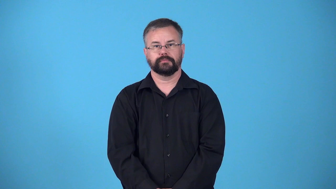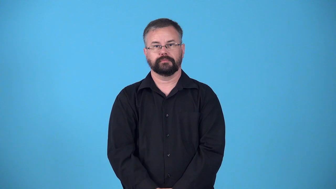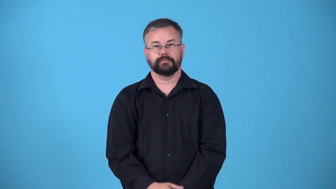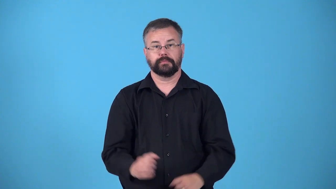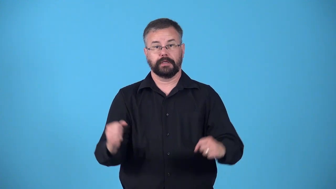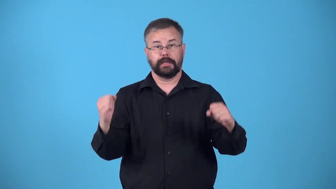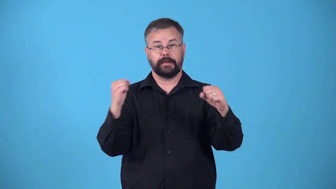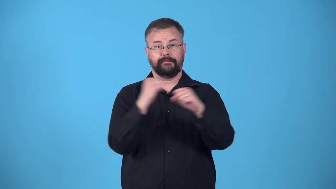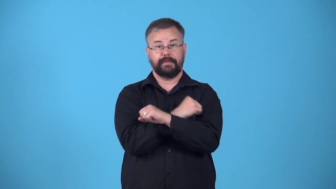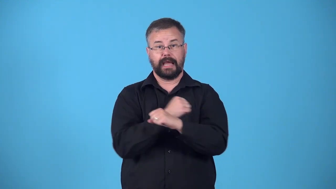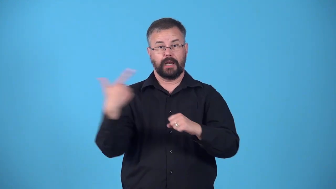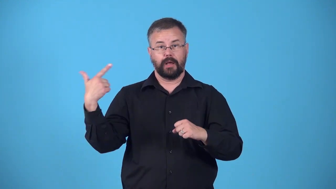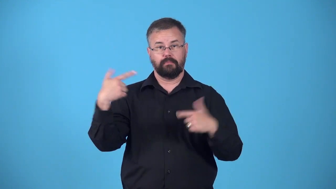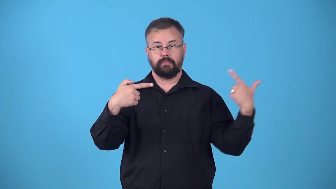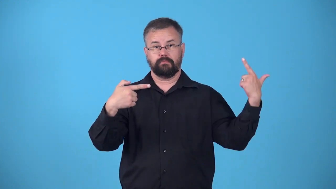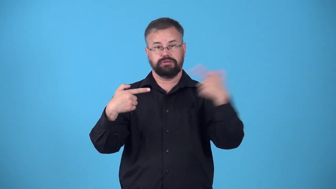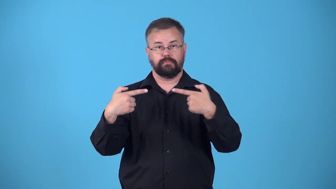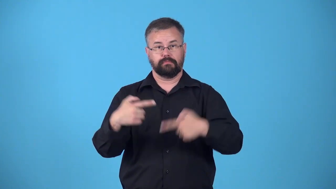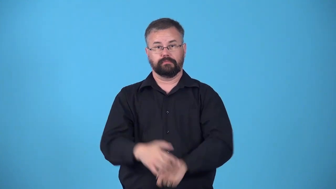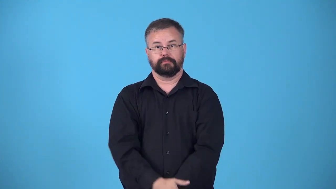duel,shootout